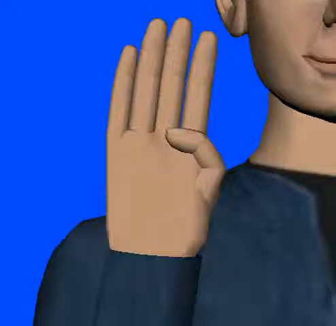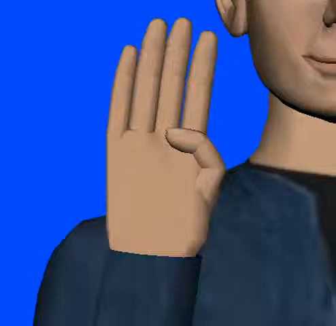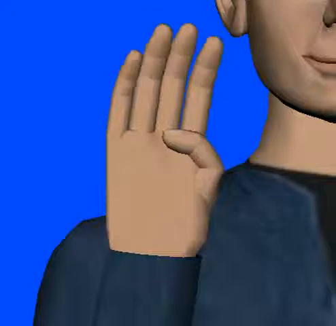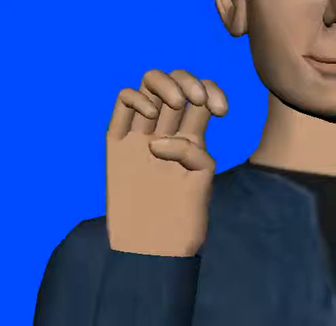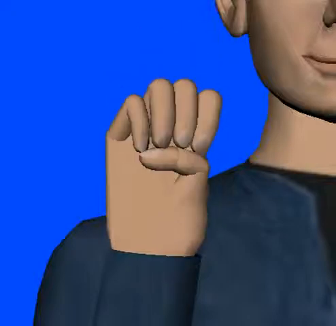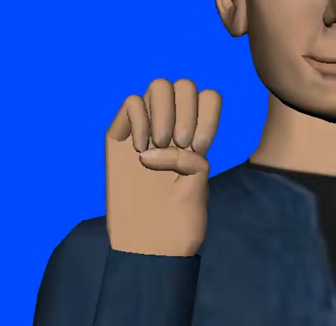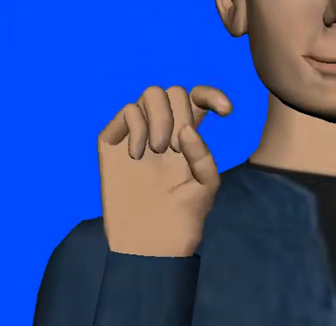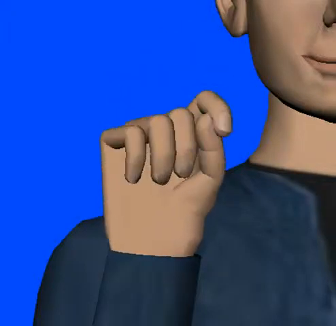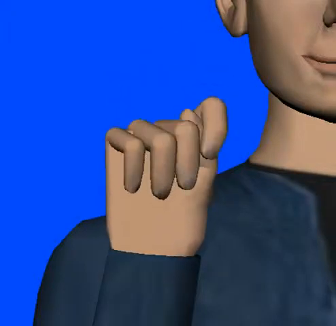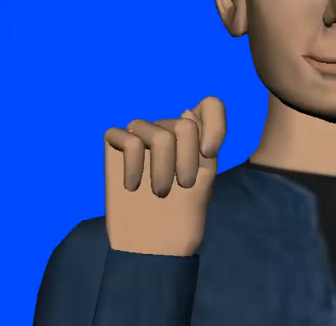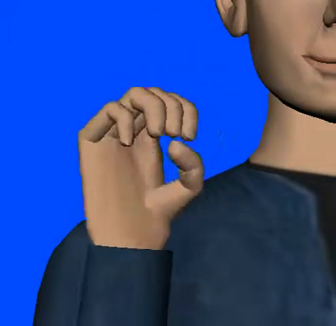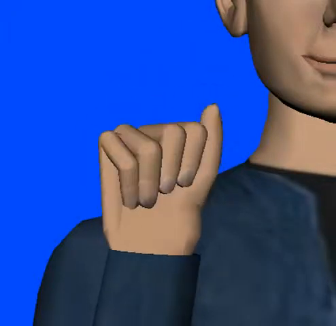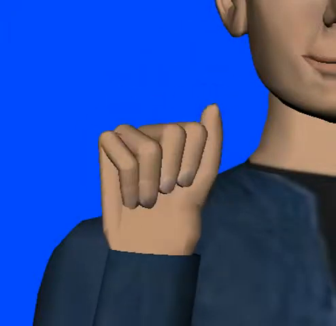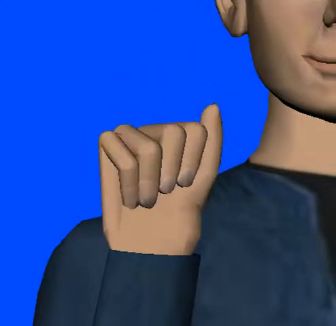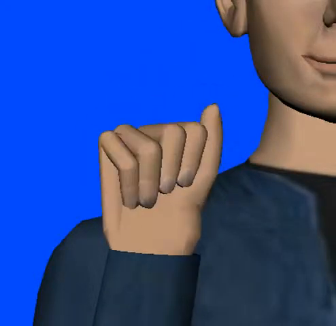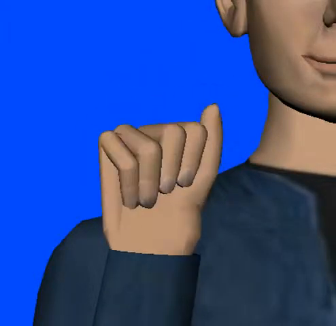beta-fish,letter